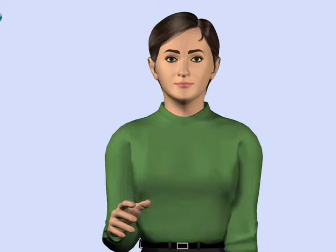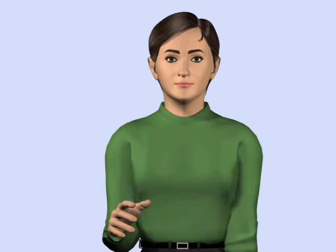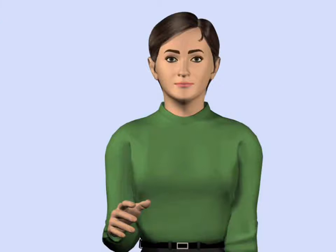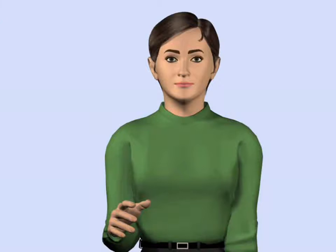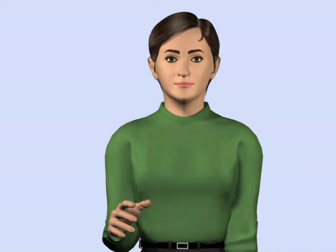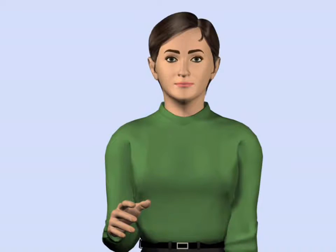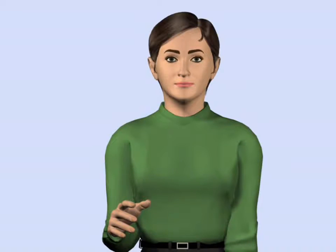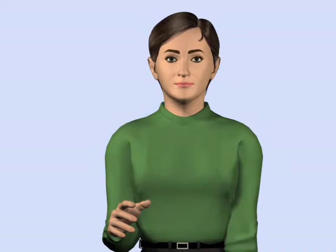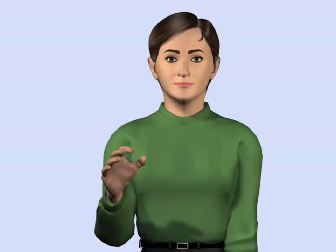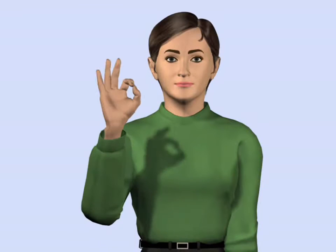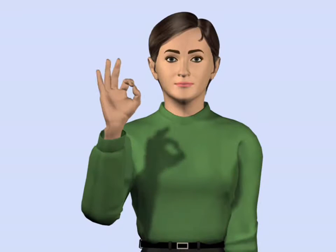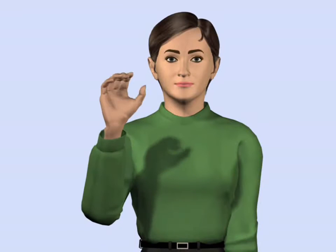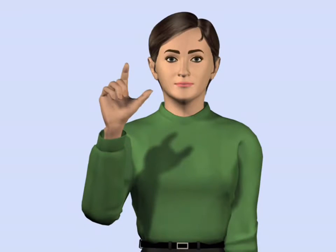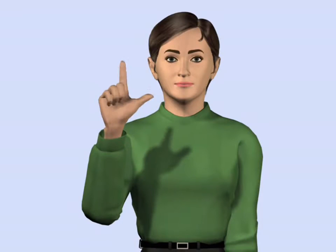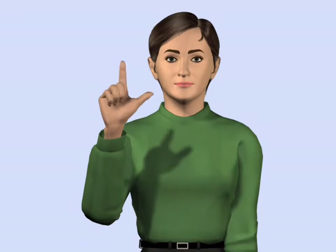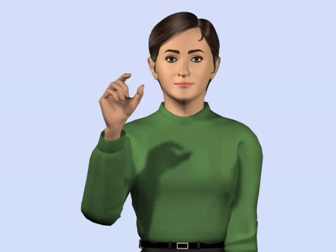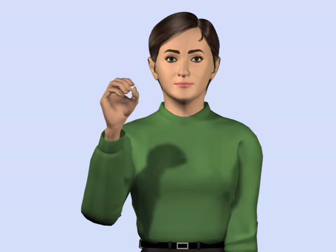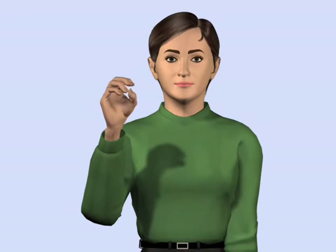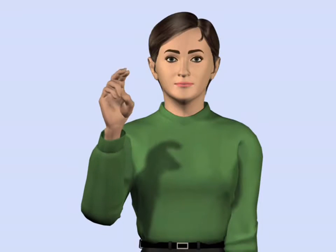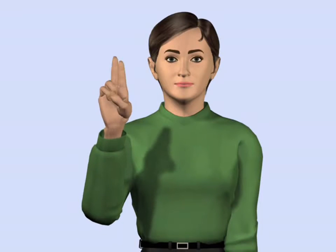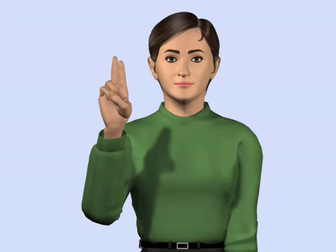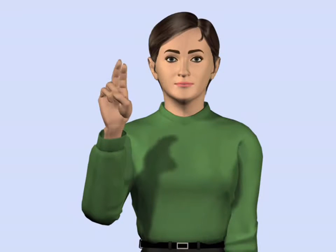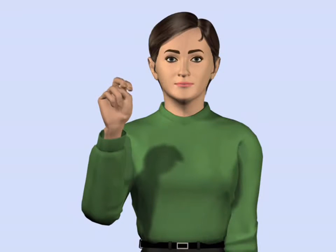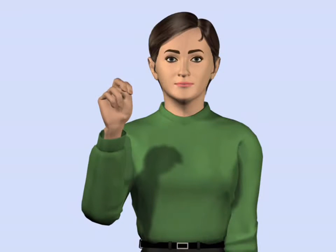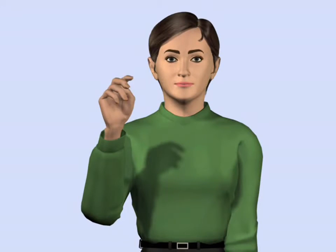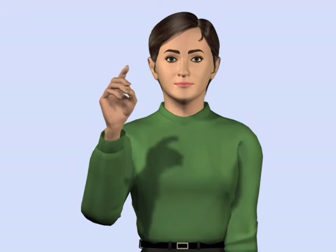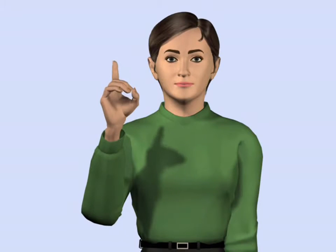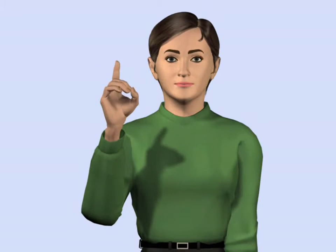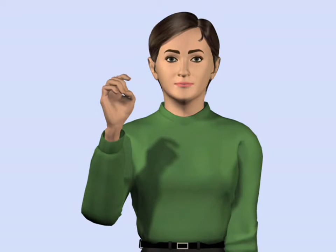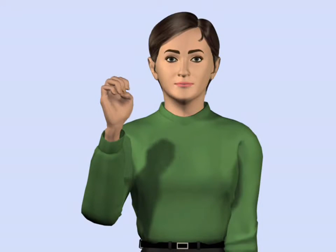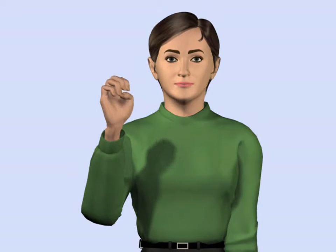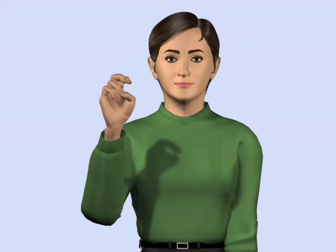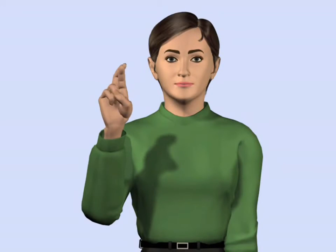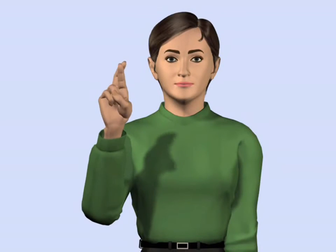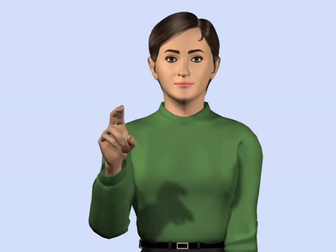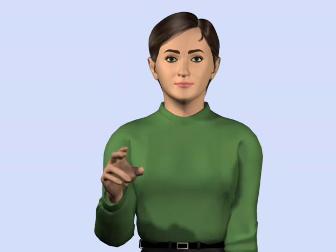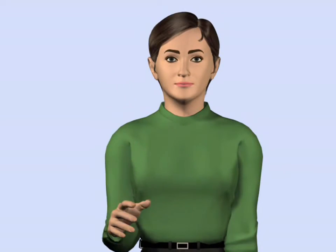flounder